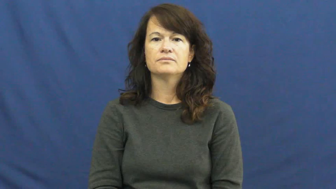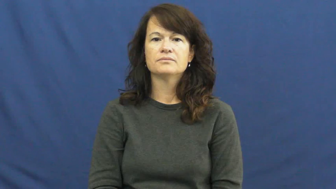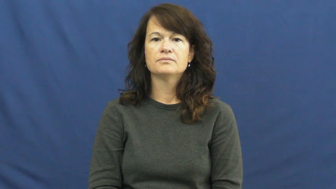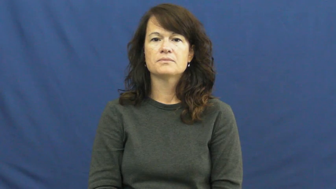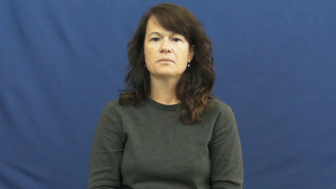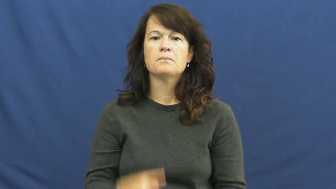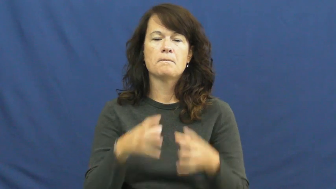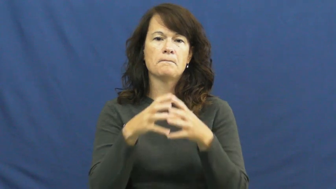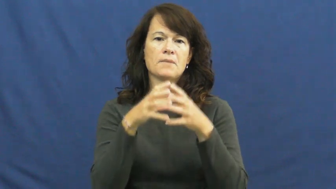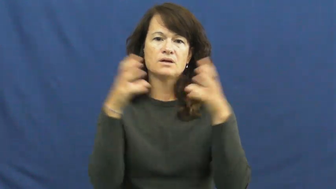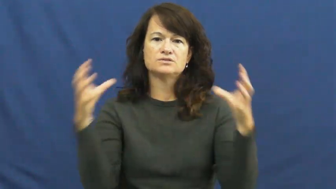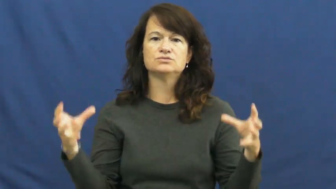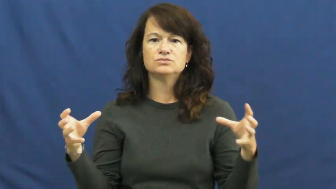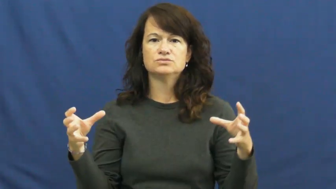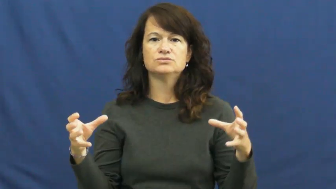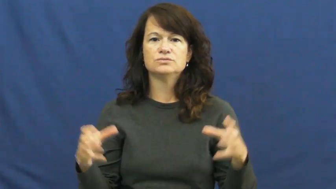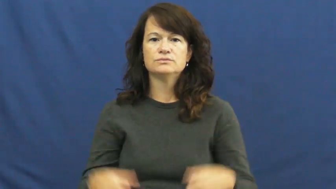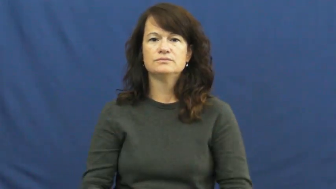a great deal